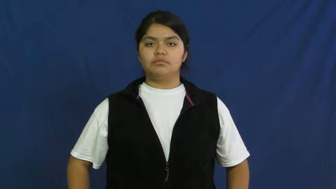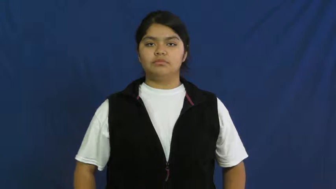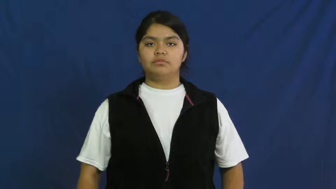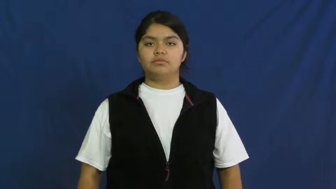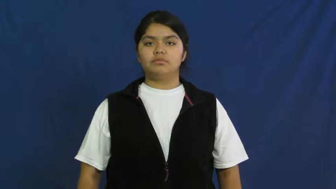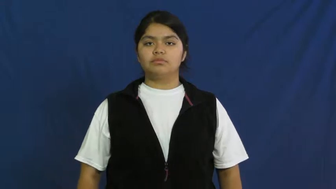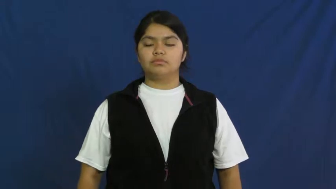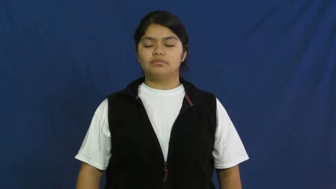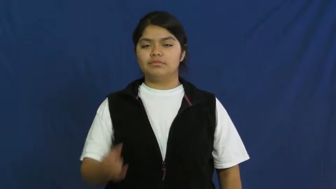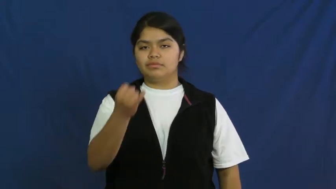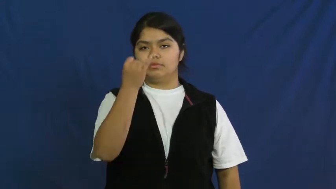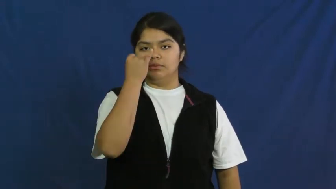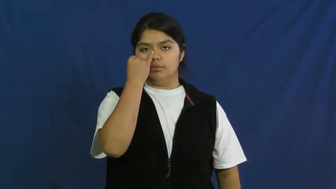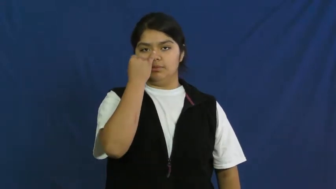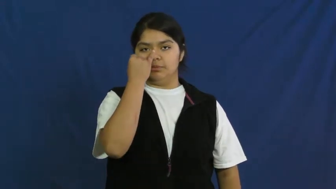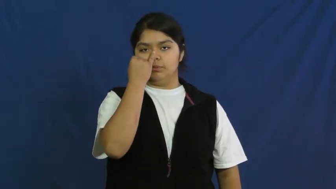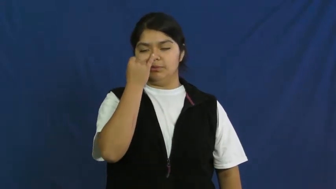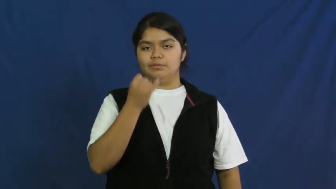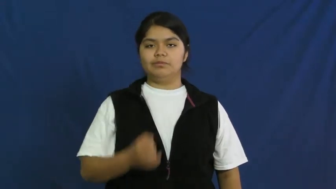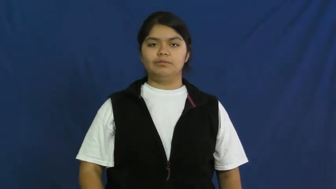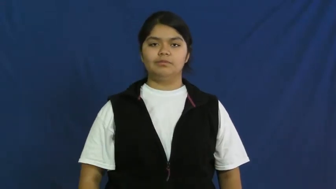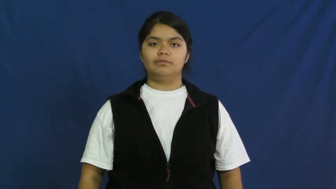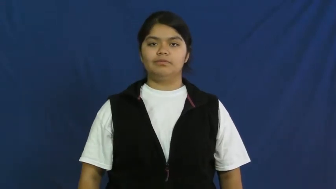immature,puerile,jejune